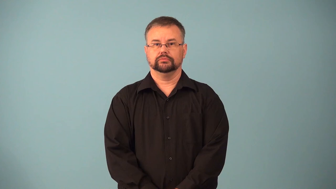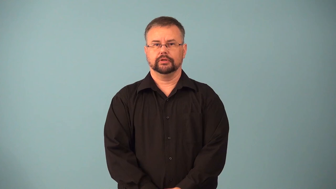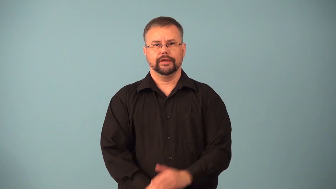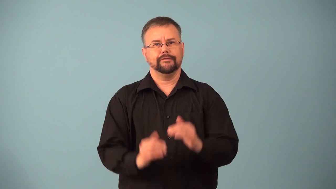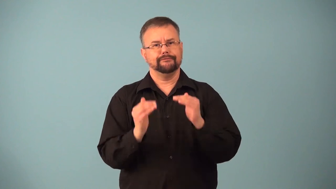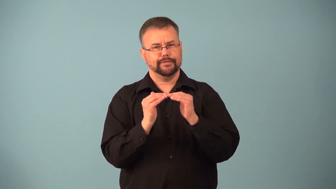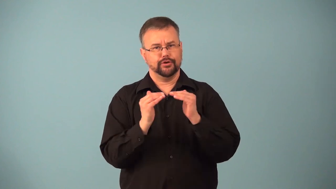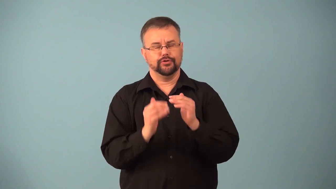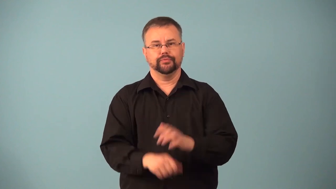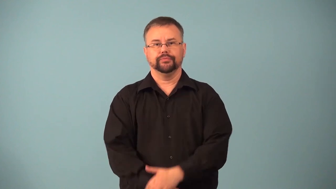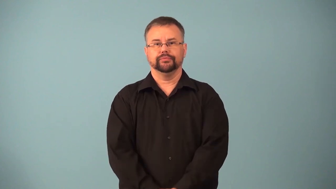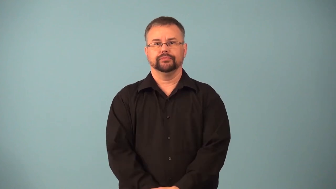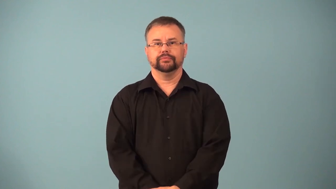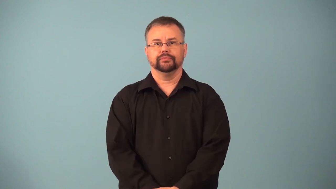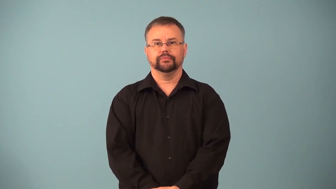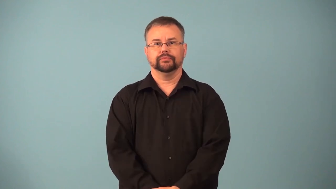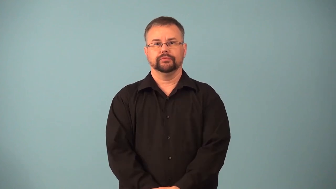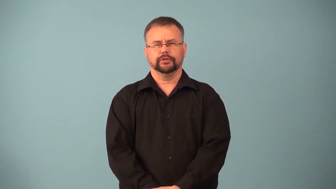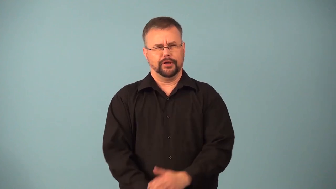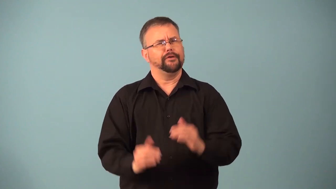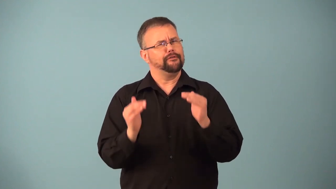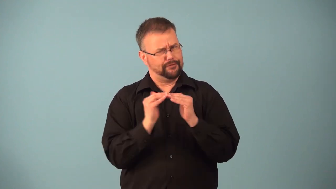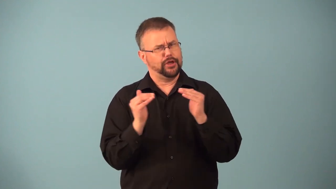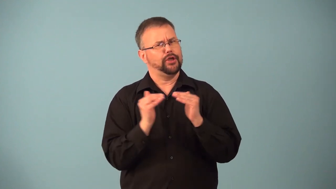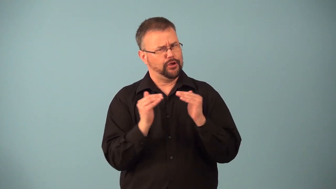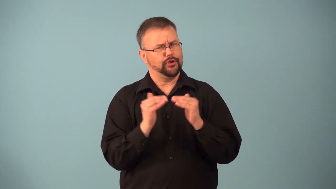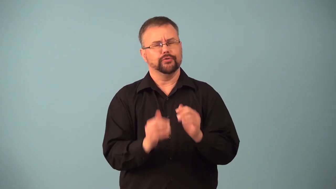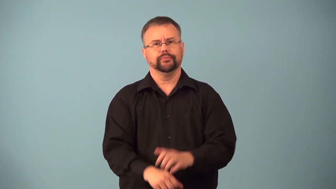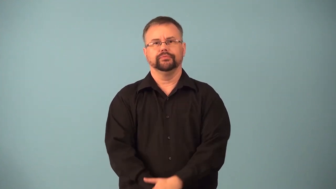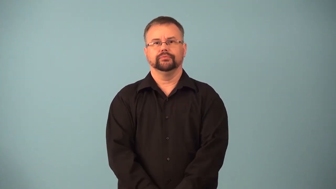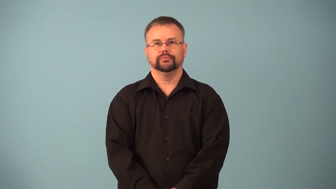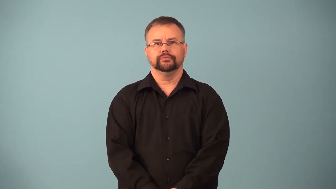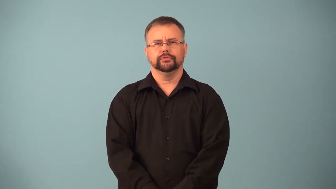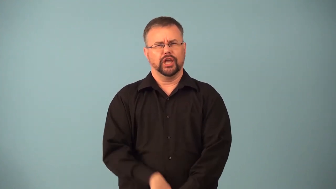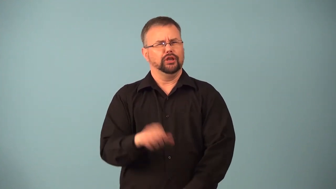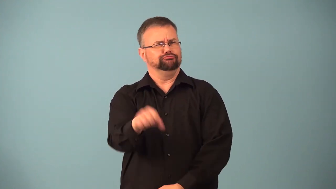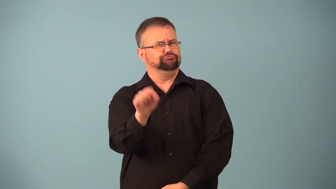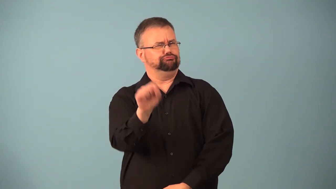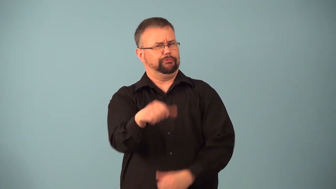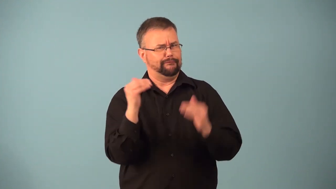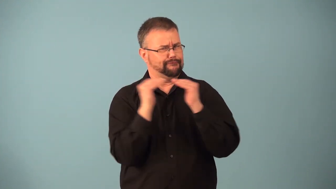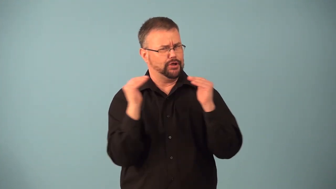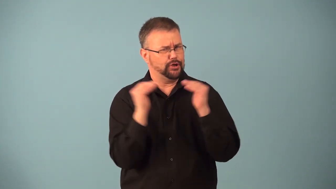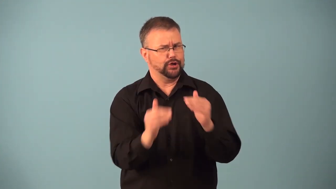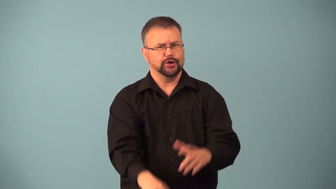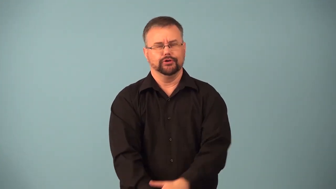fair,fairer,fairest